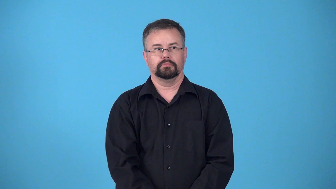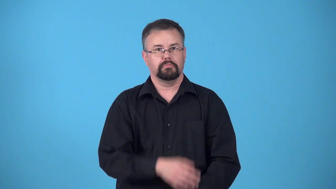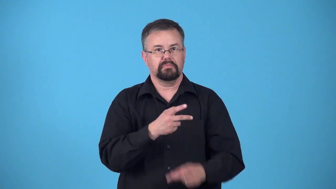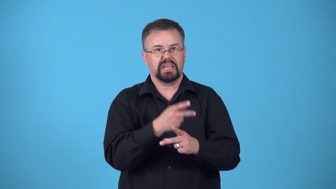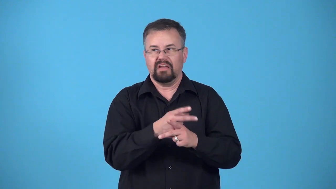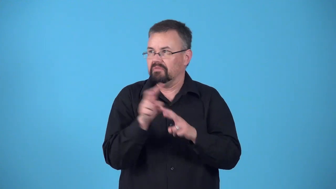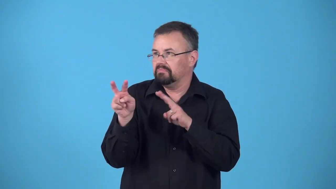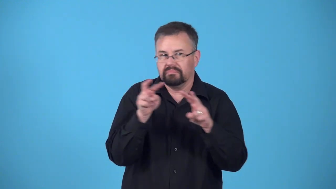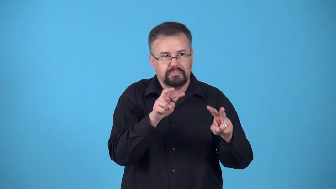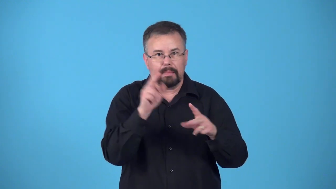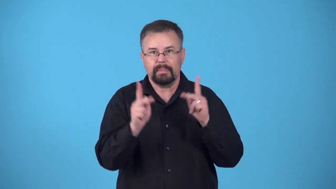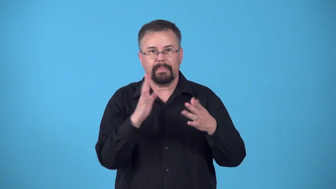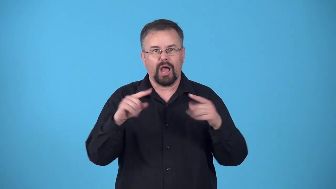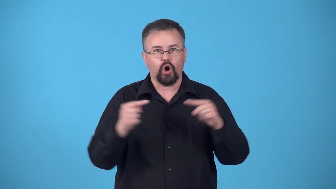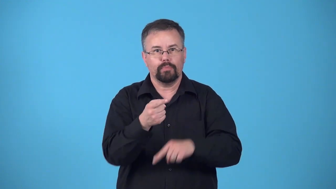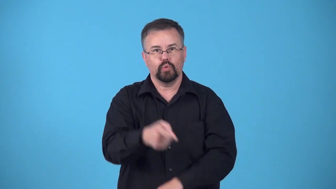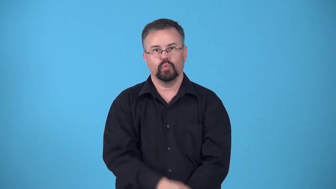watch your back